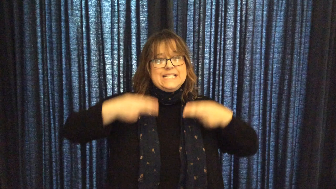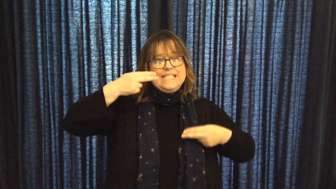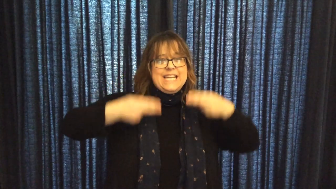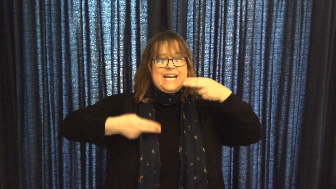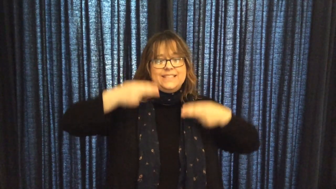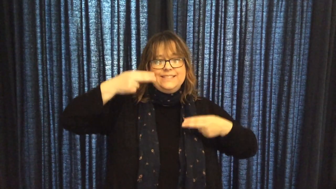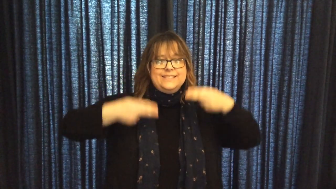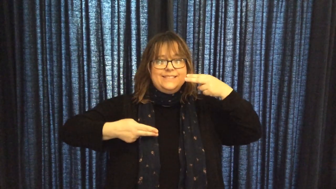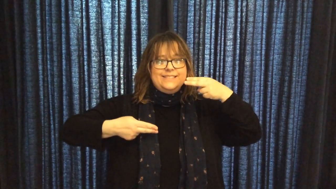Dinner